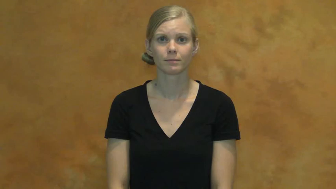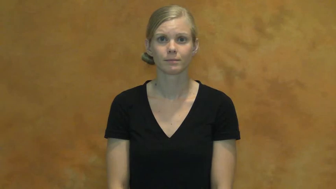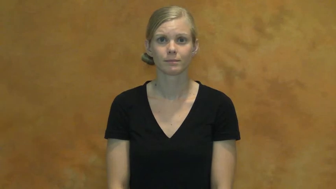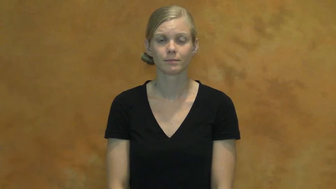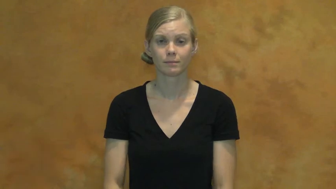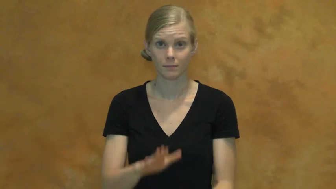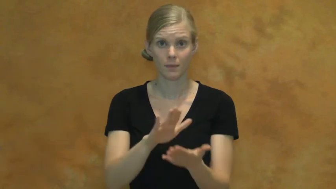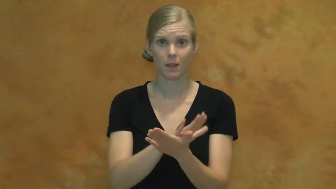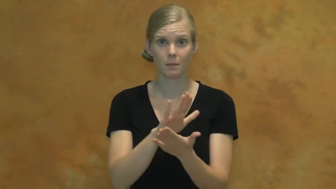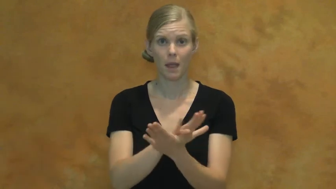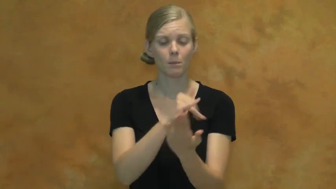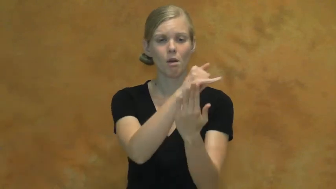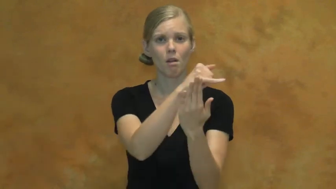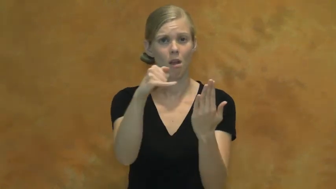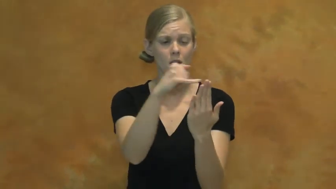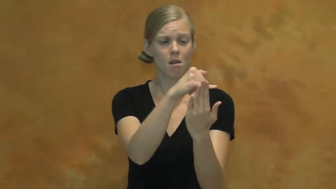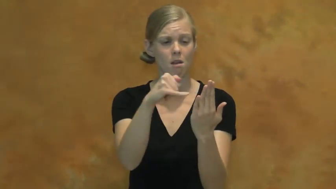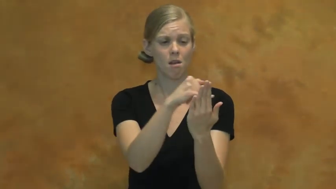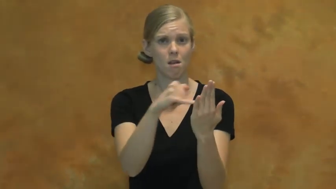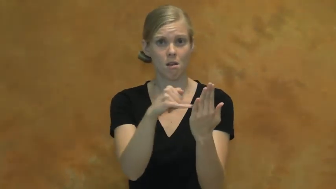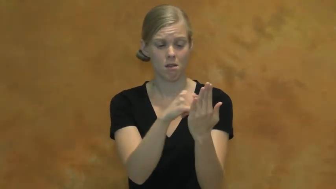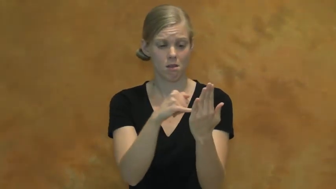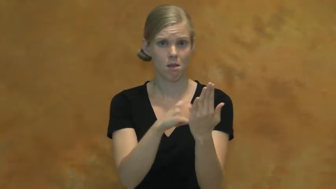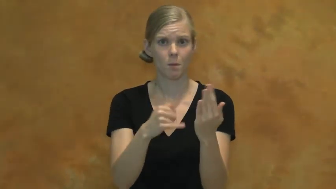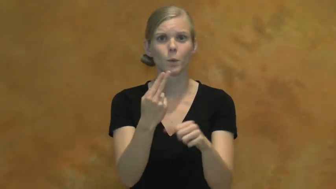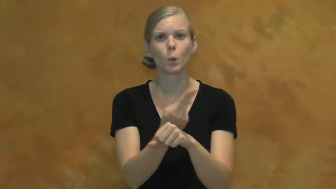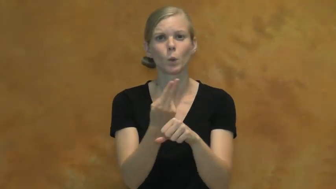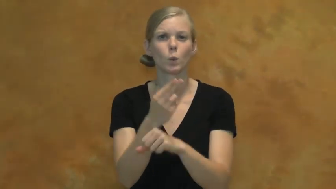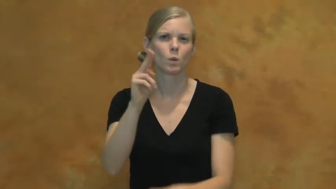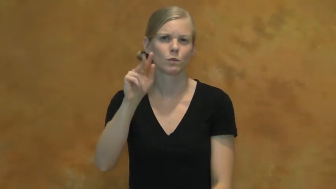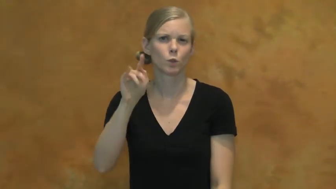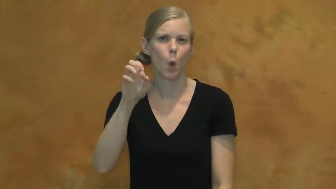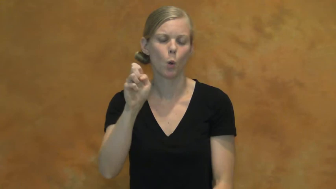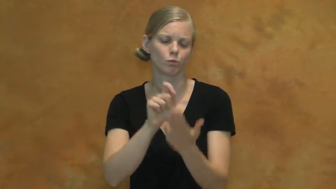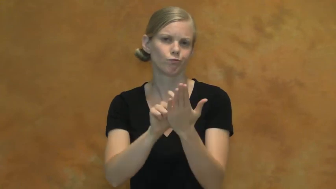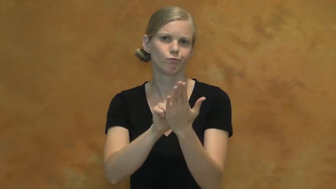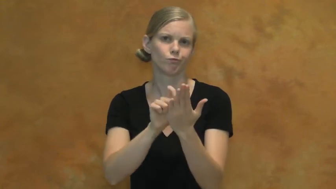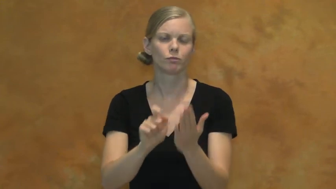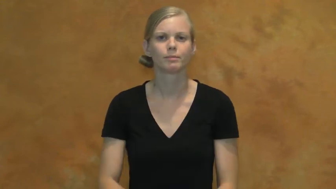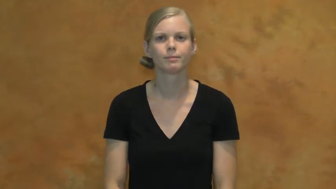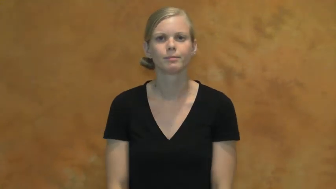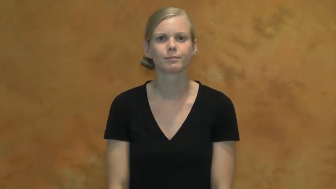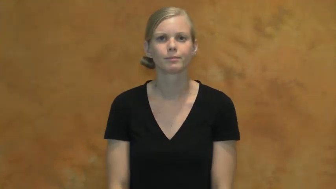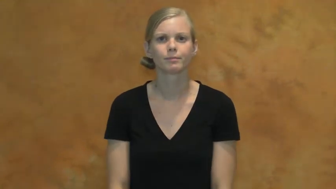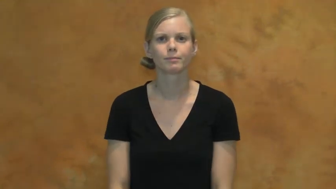notebook paper